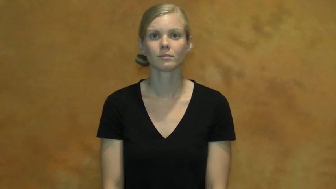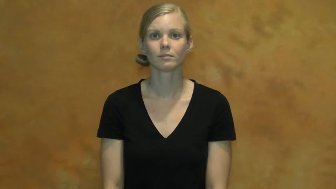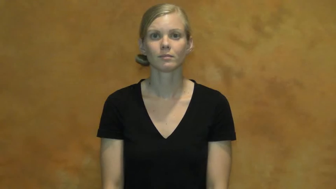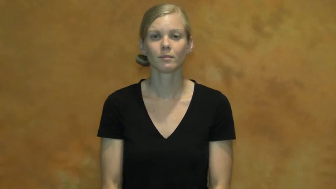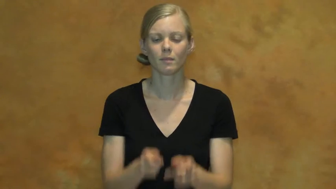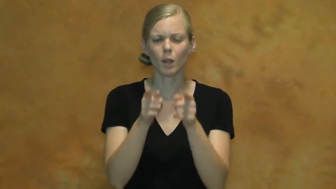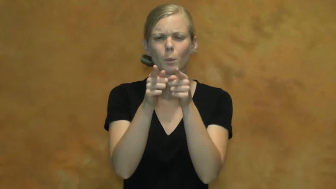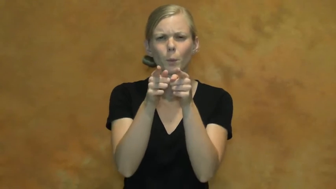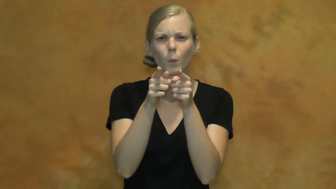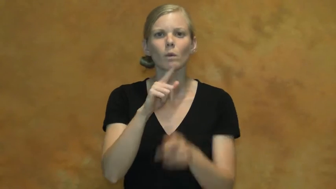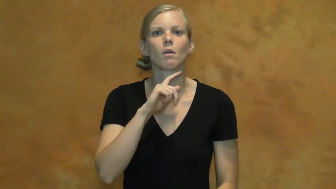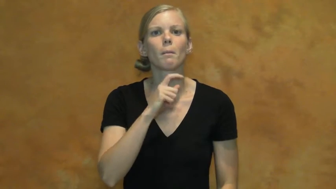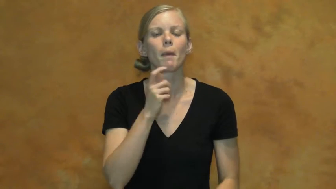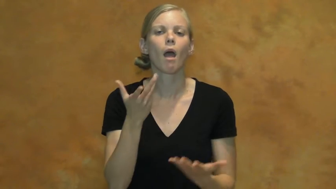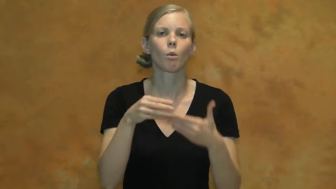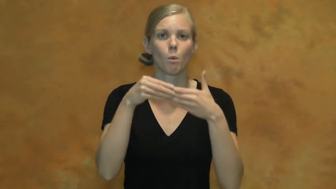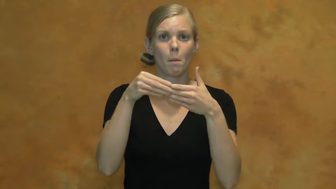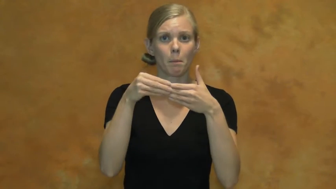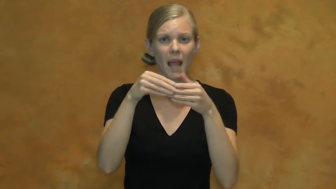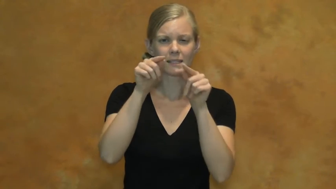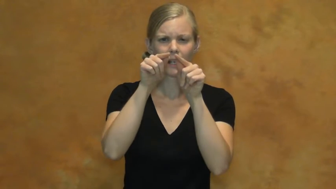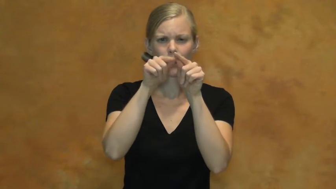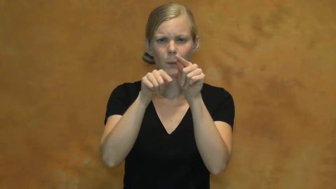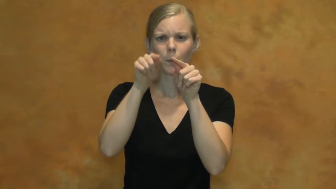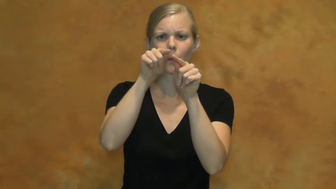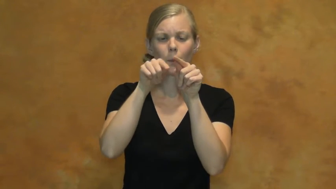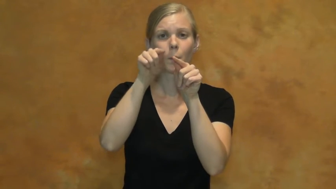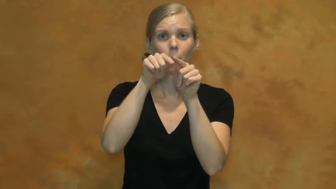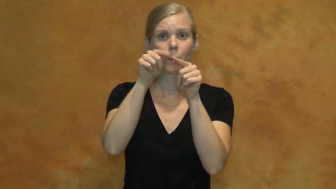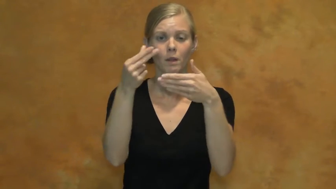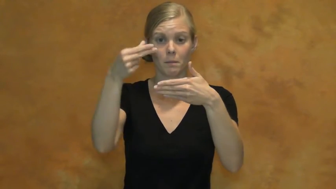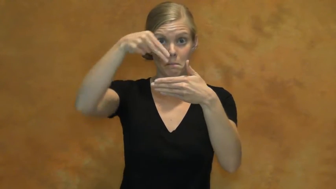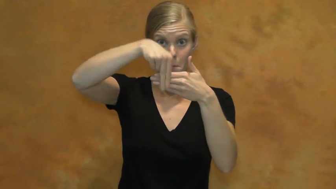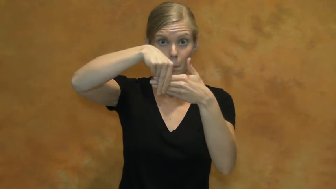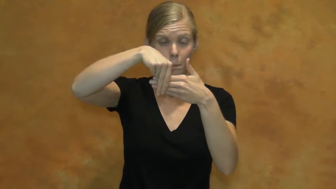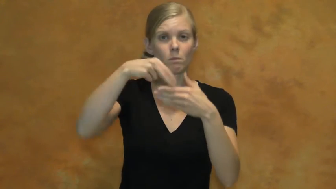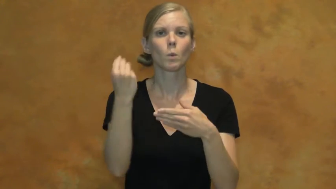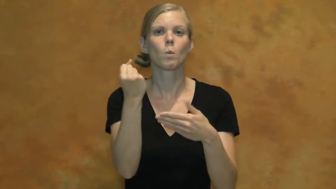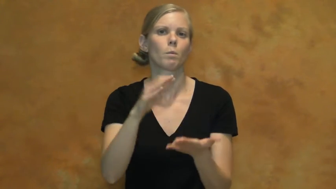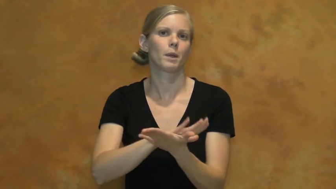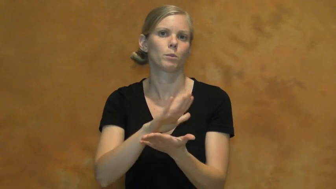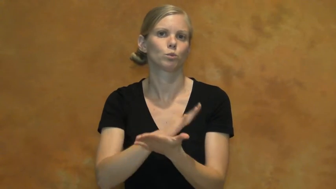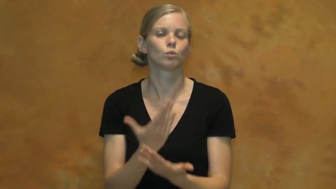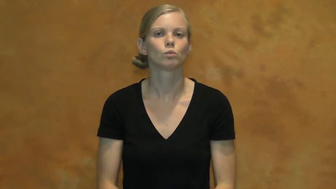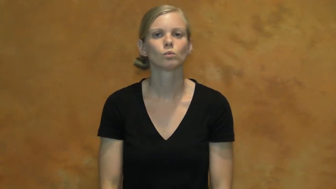paper clip